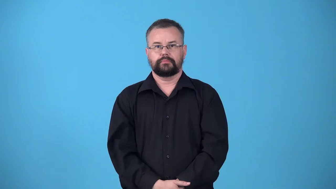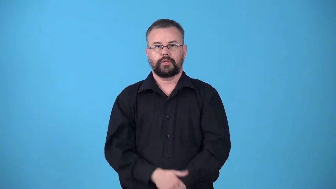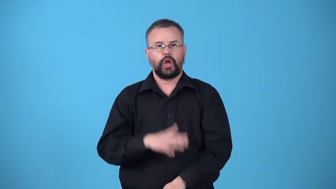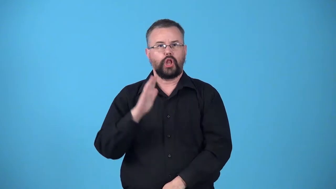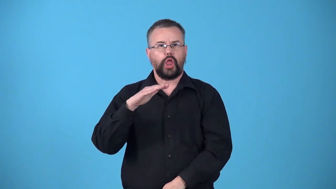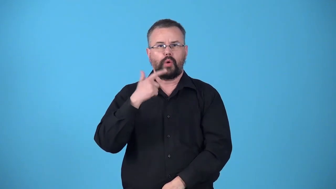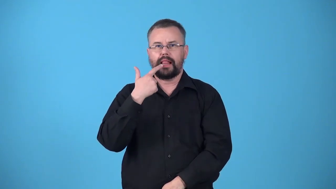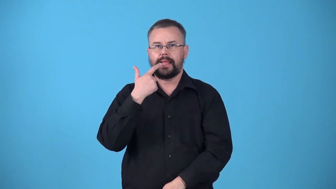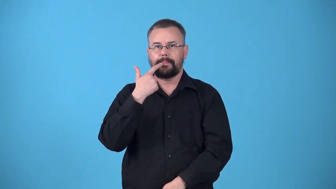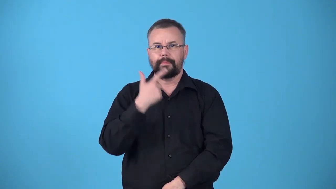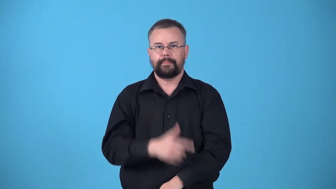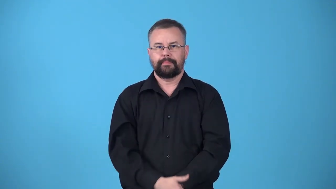underlip